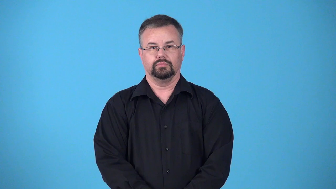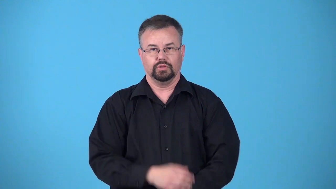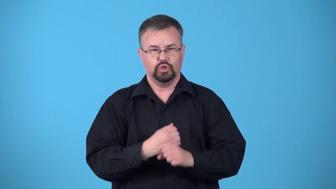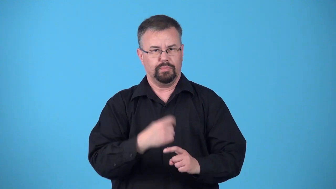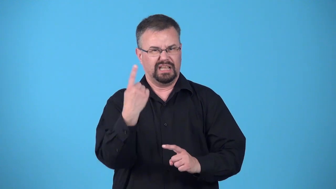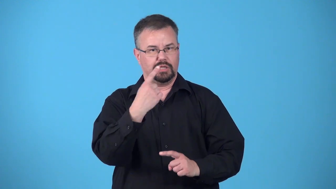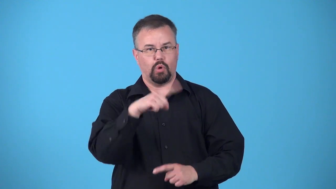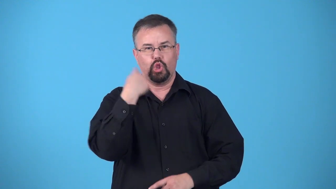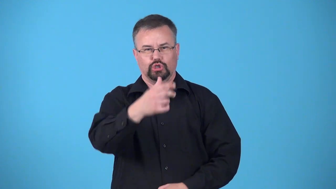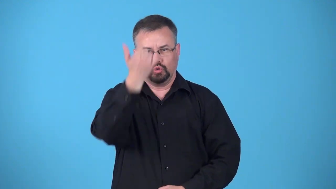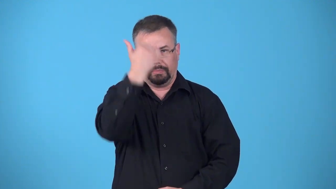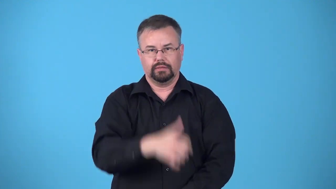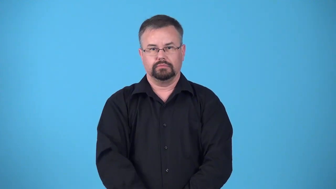make a monkey of someone